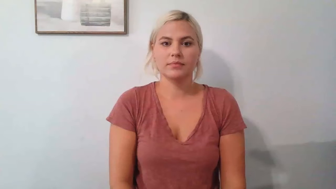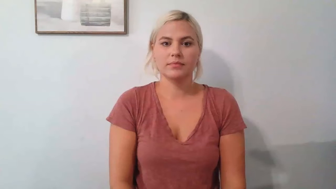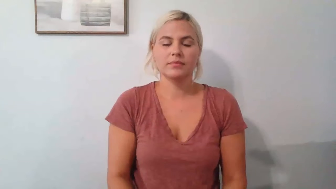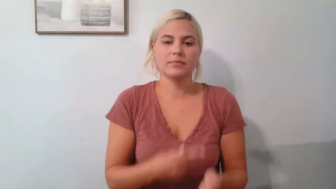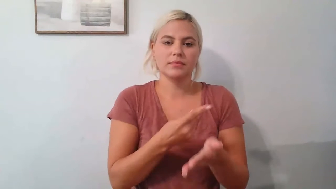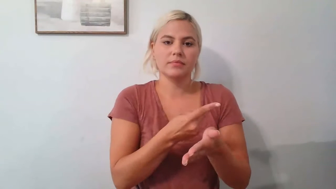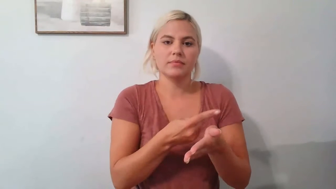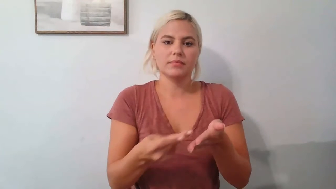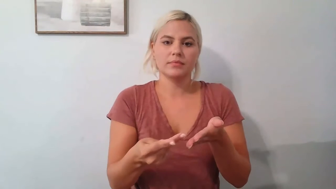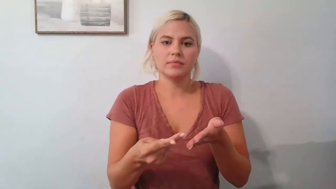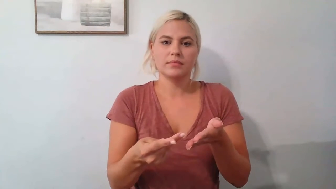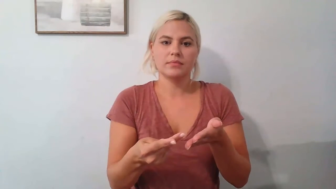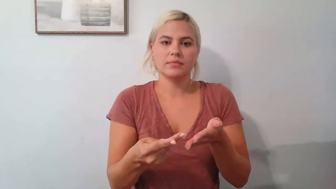FAIL